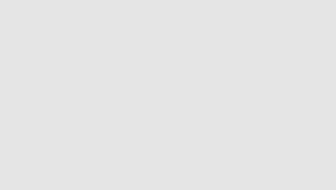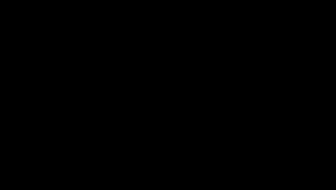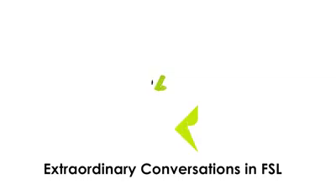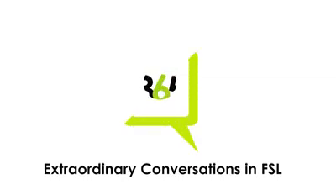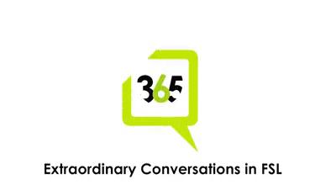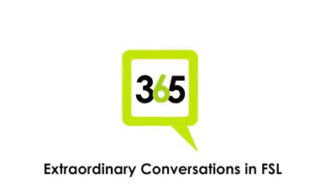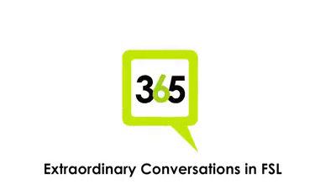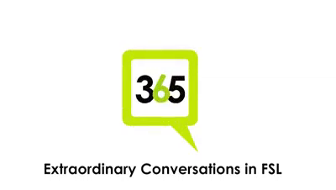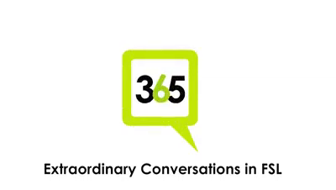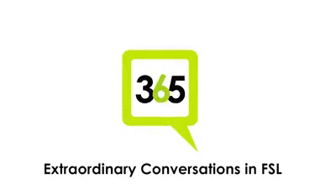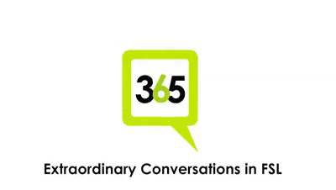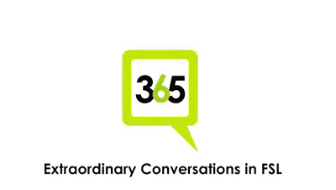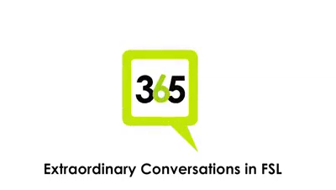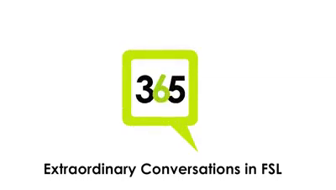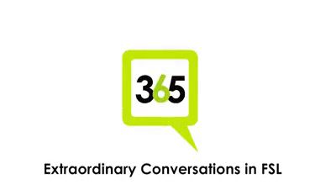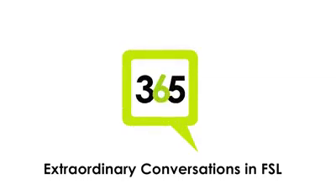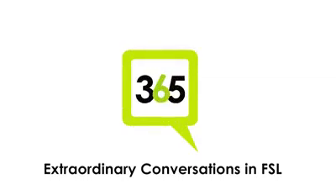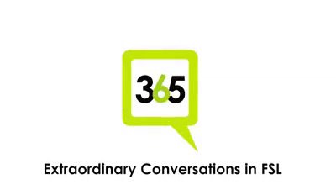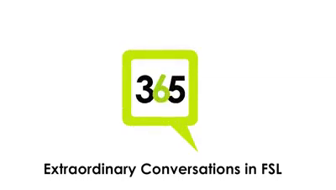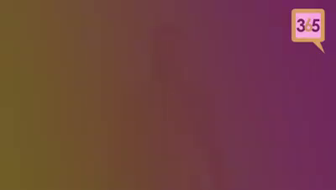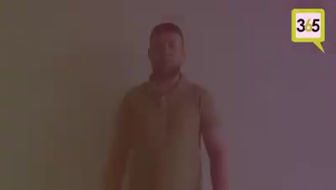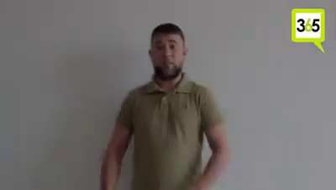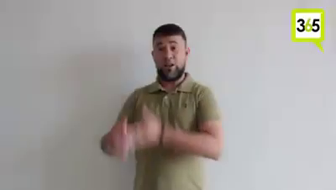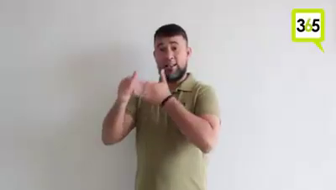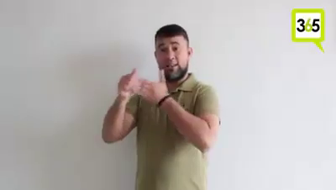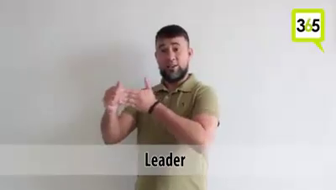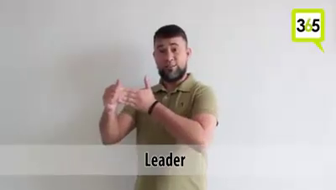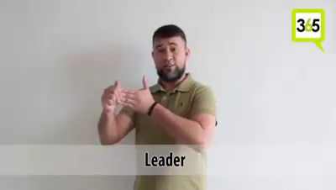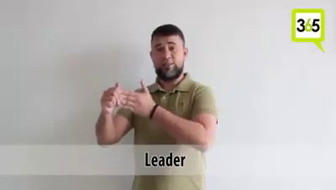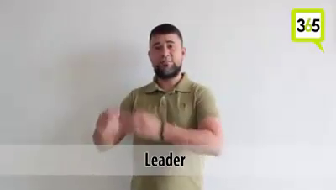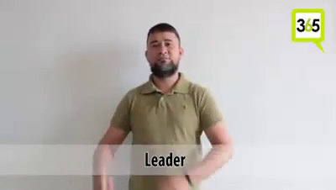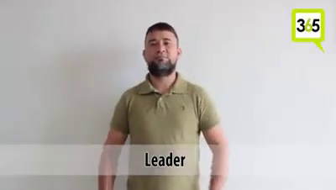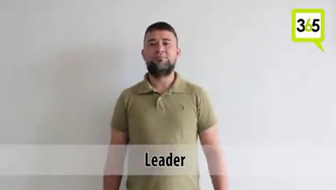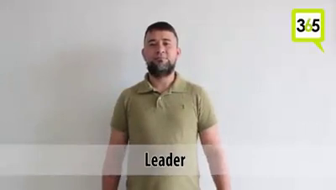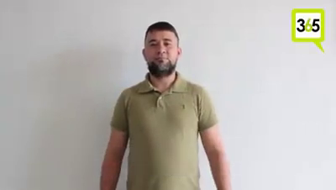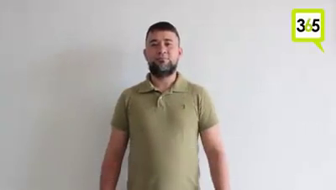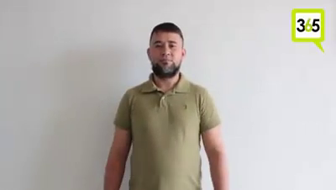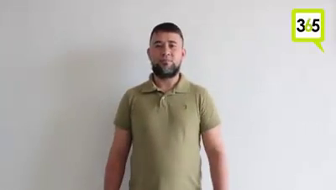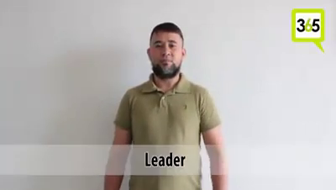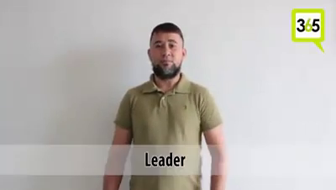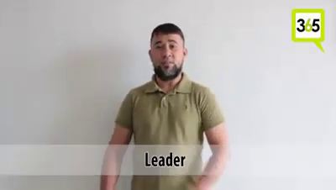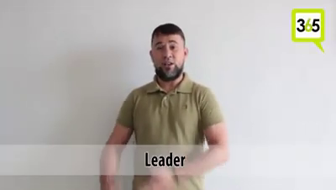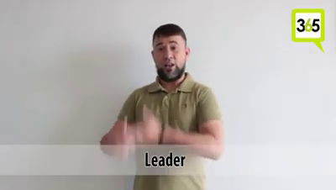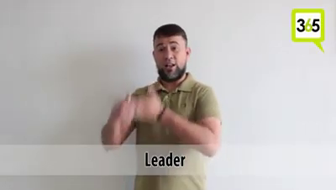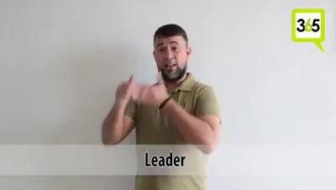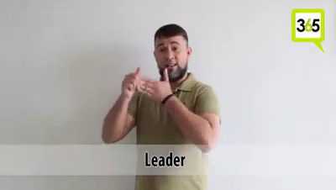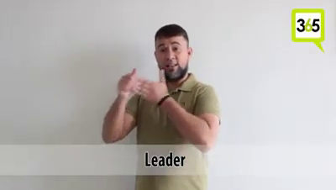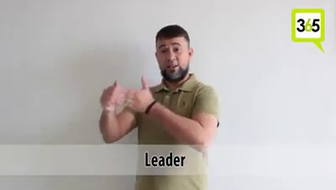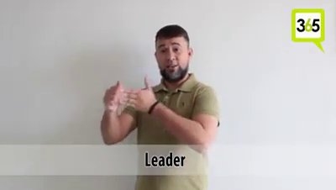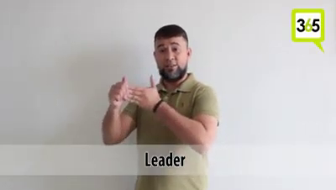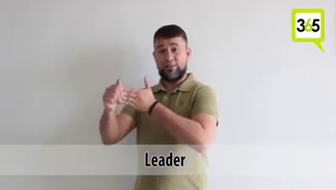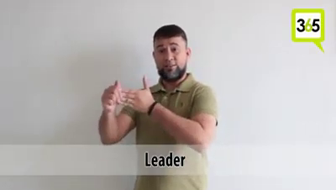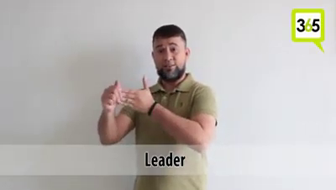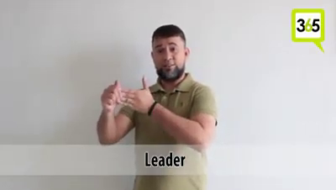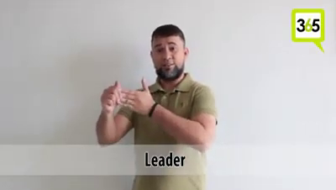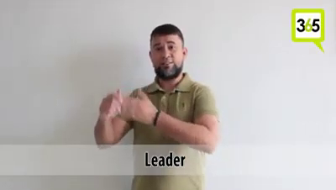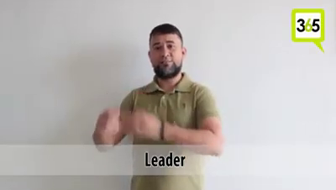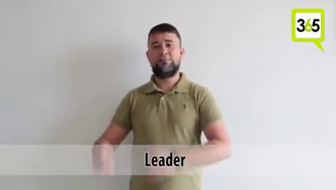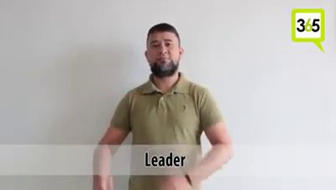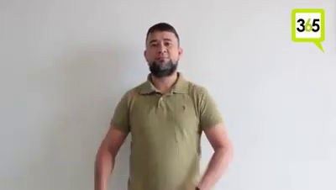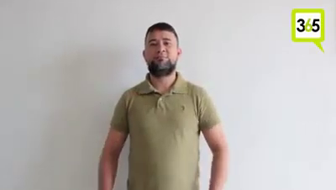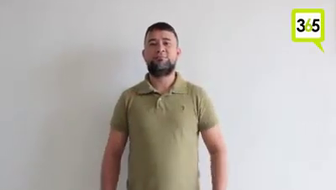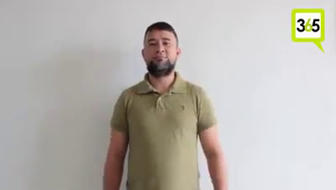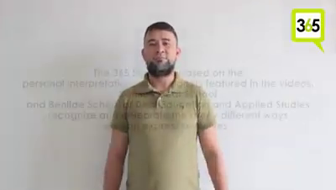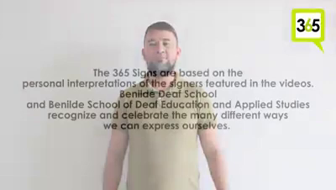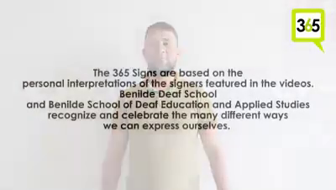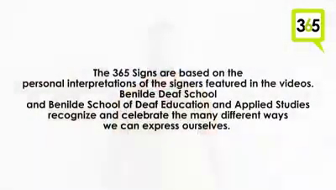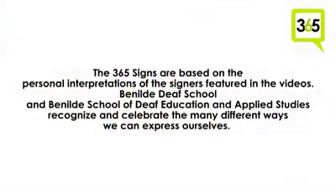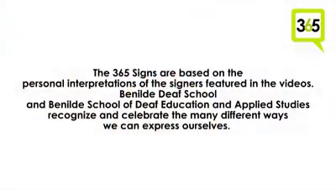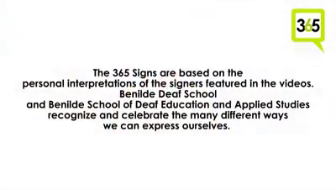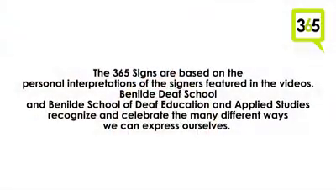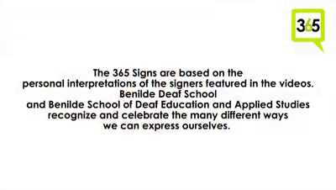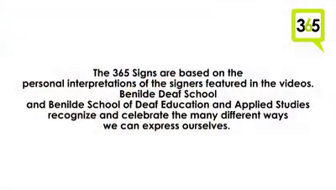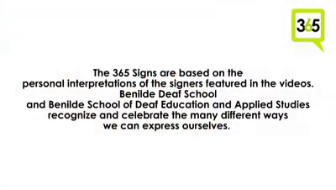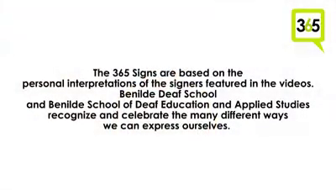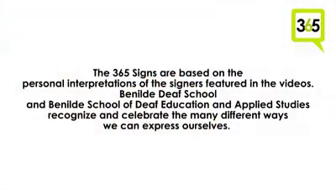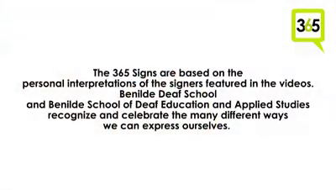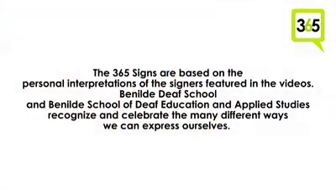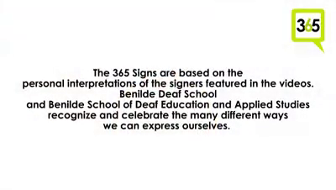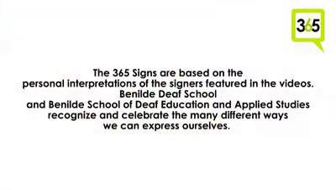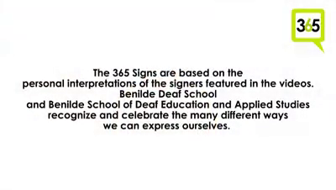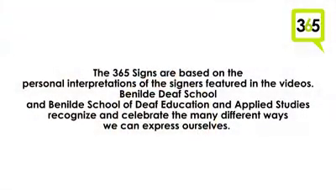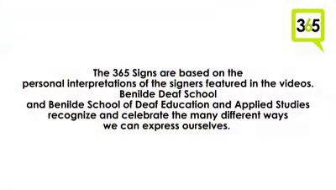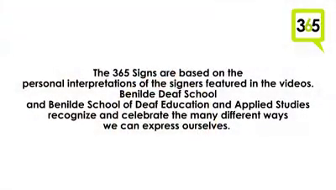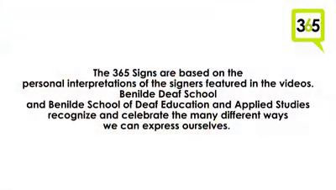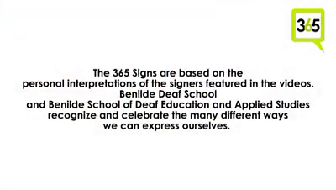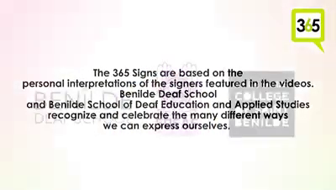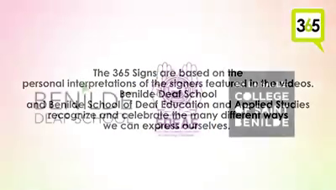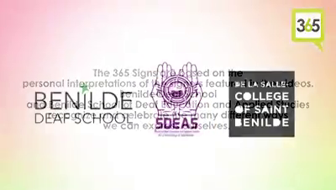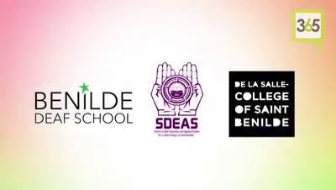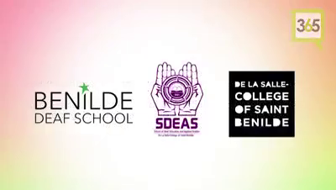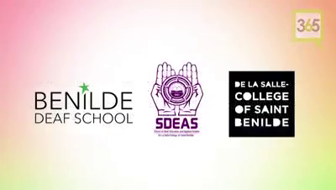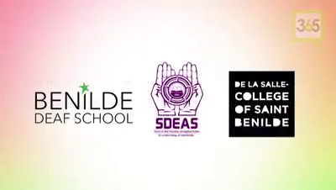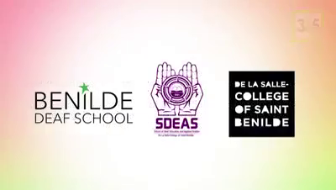leader